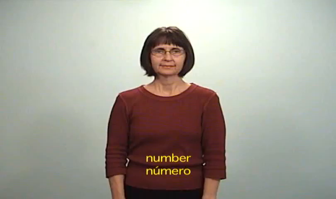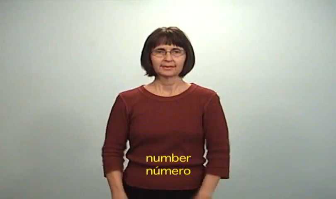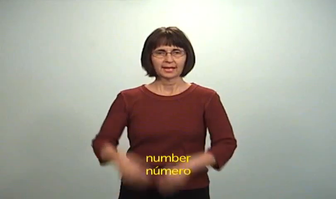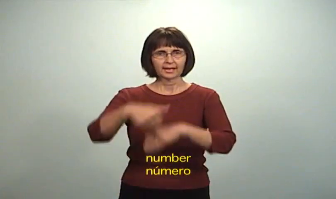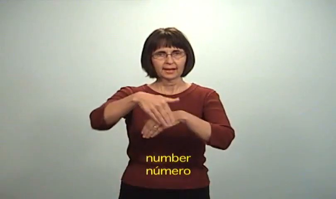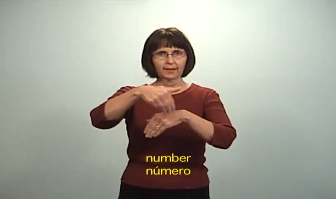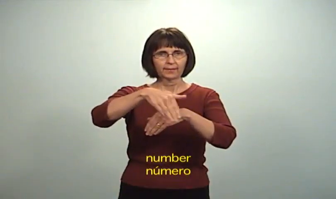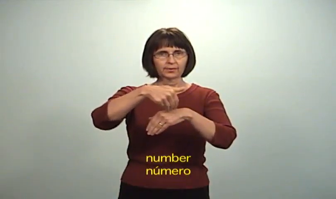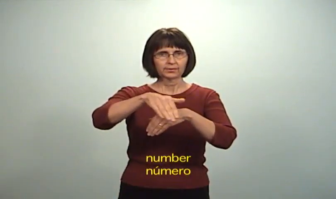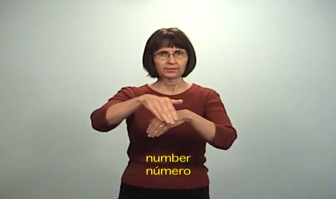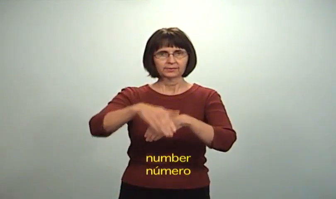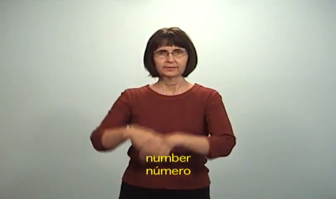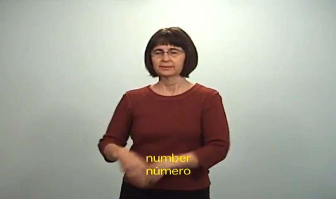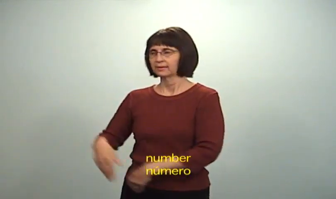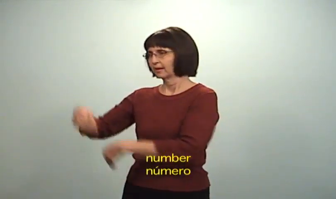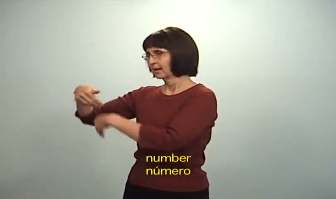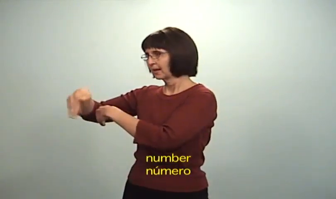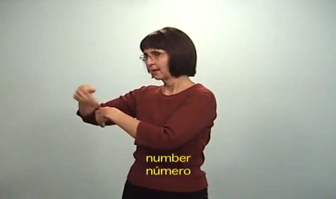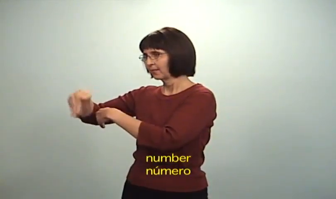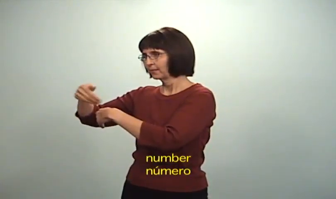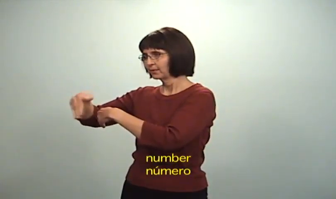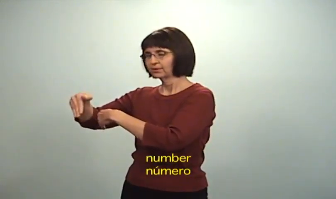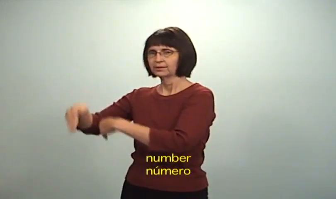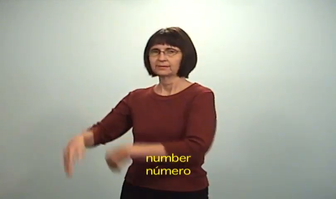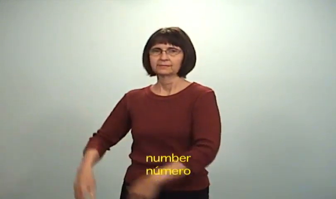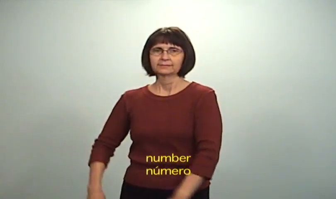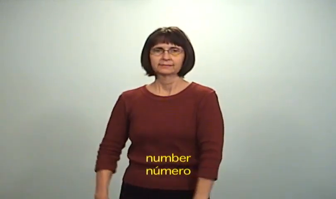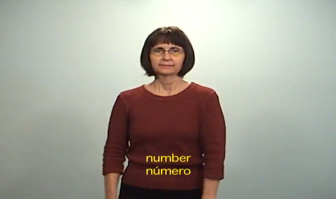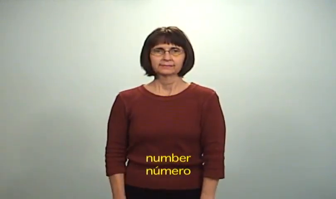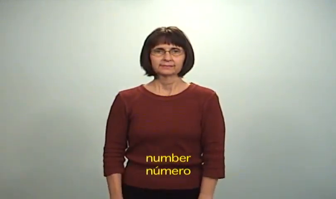Number